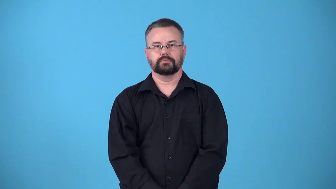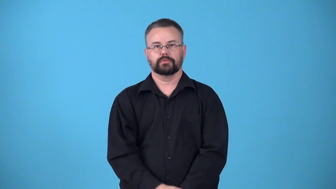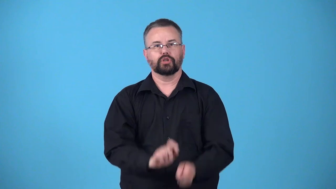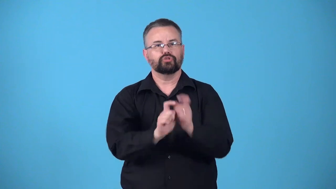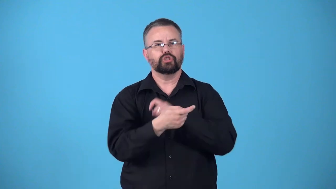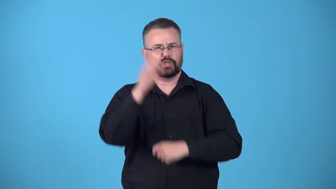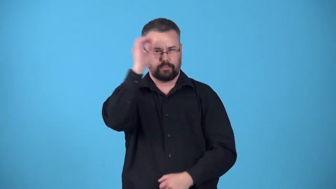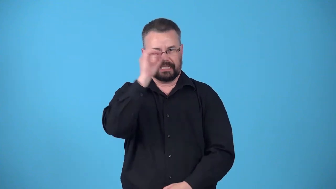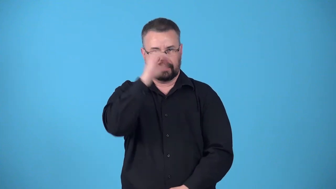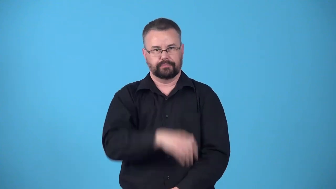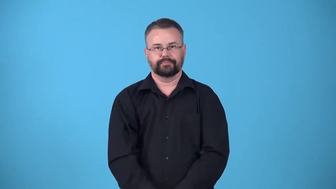change of heart